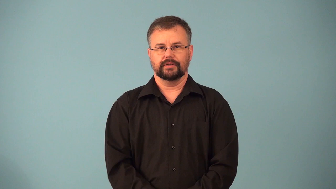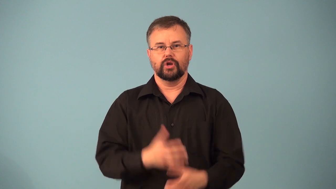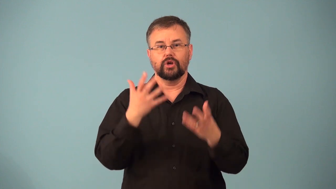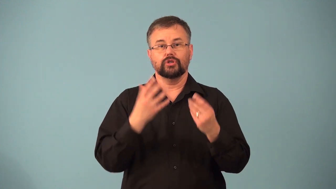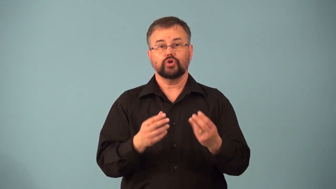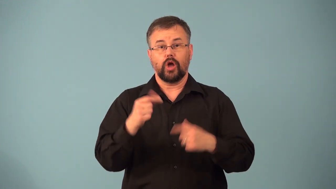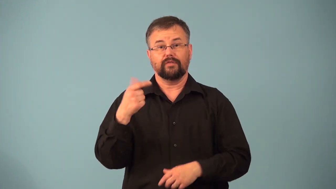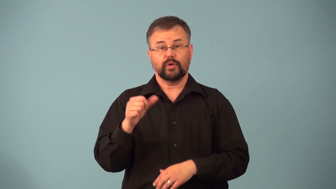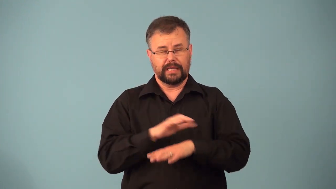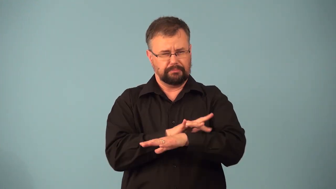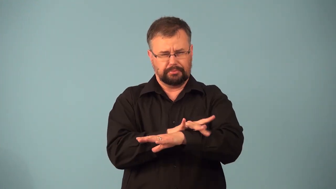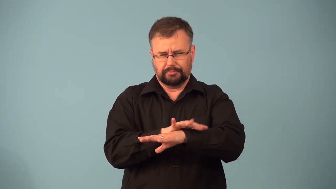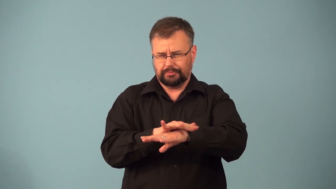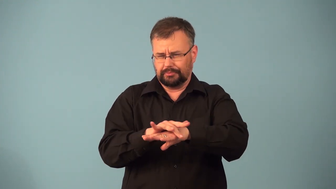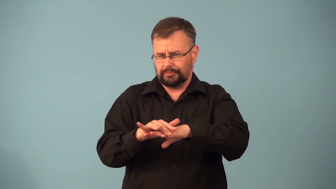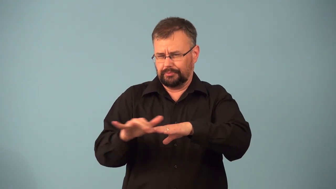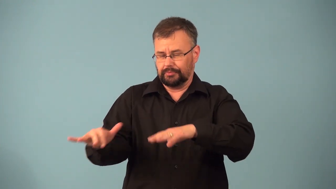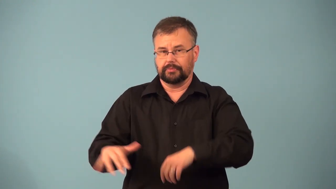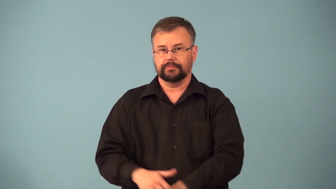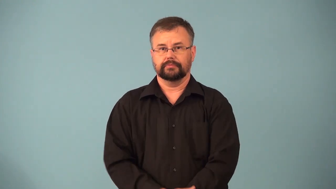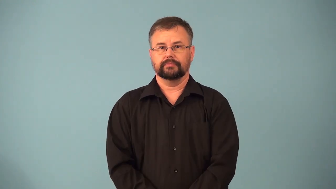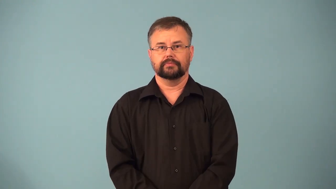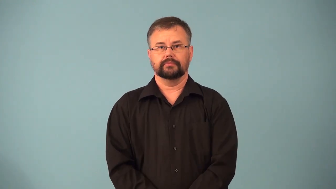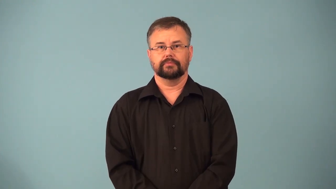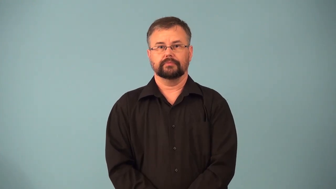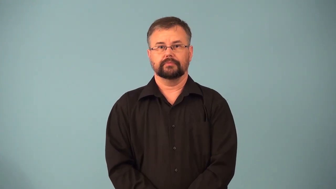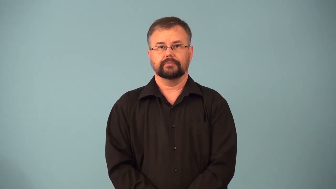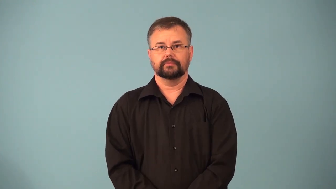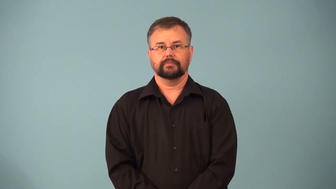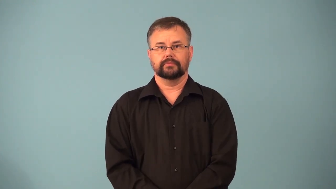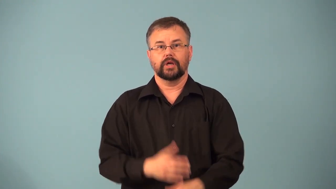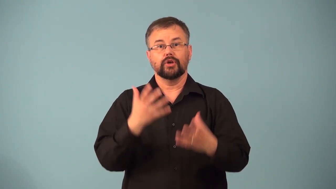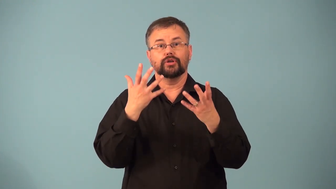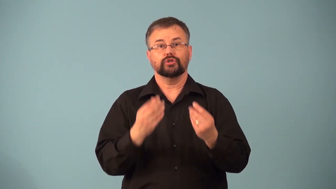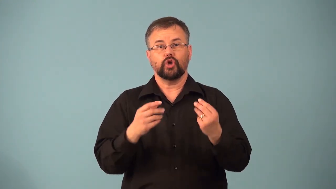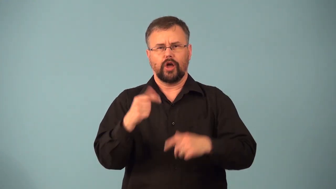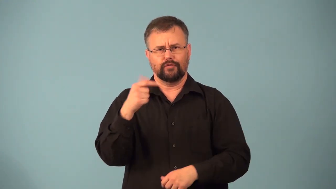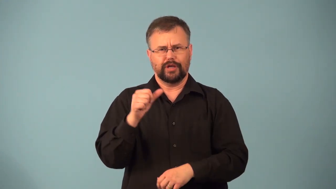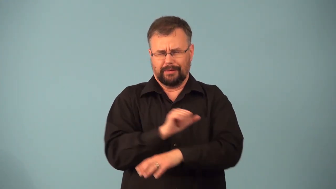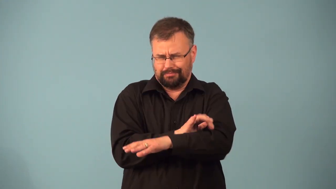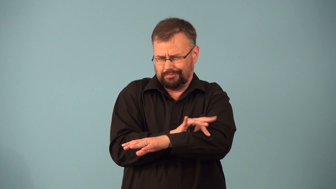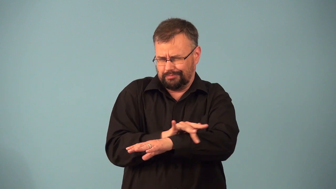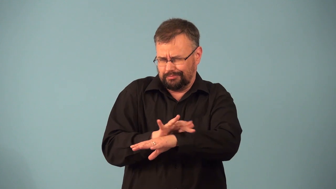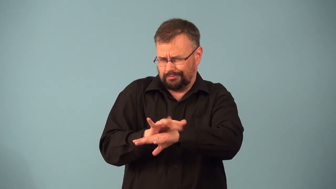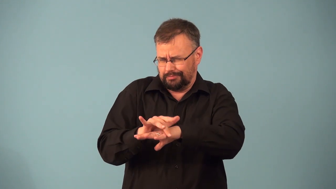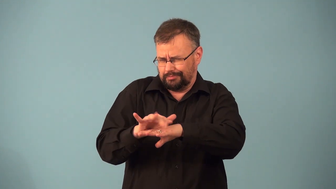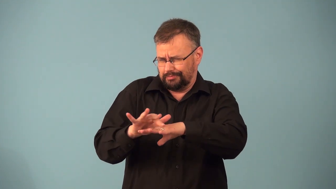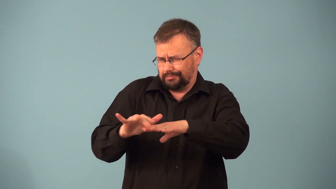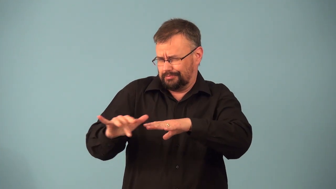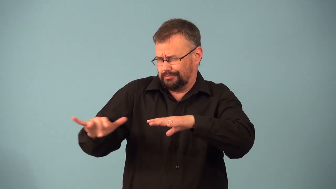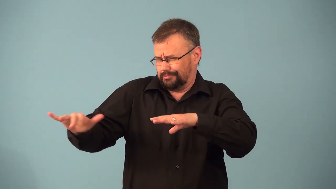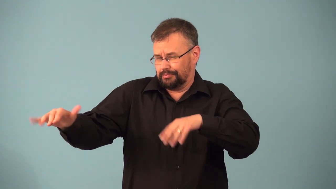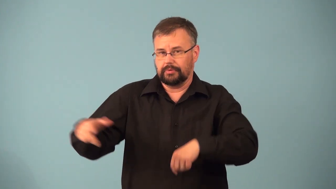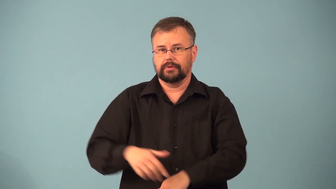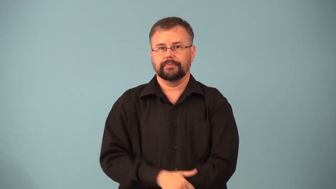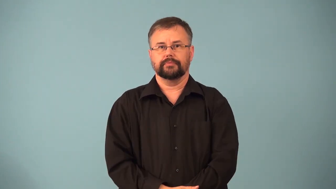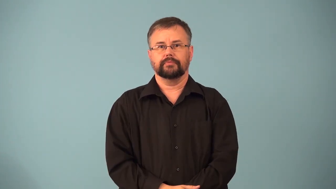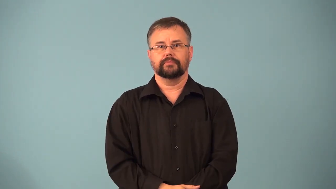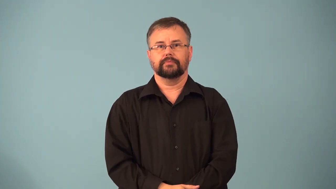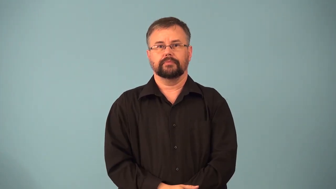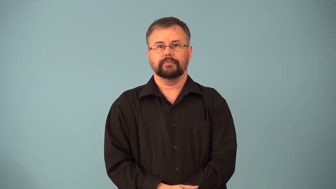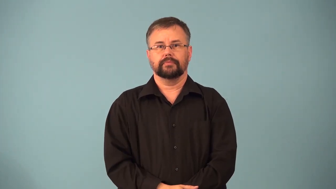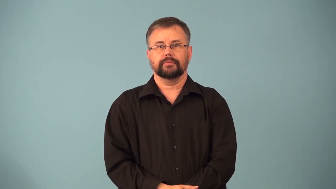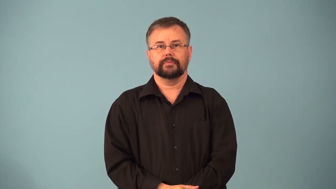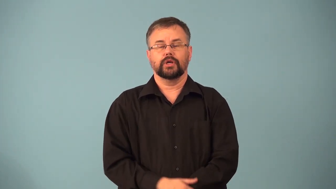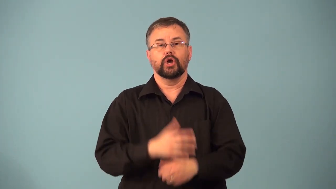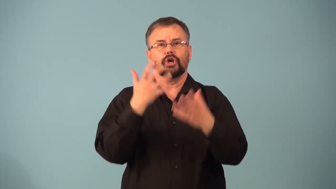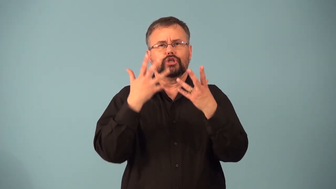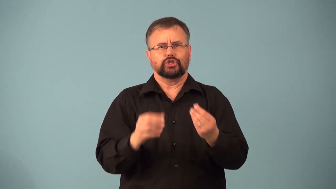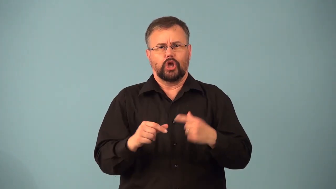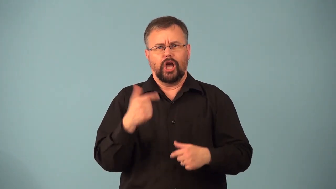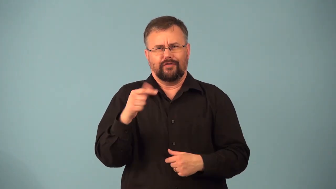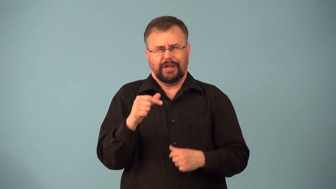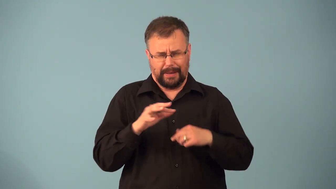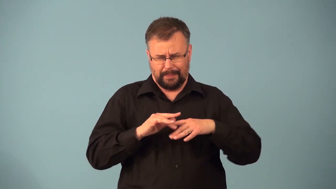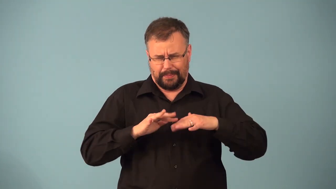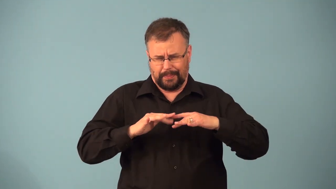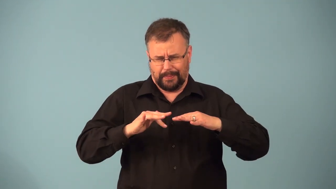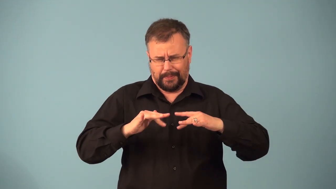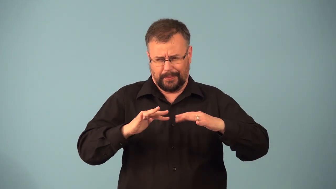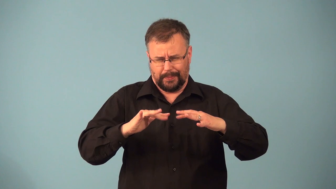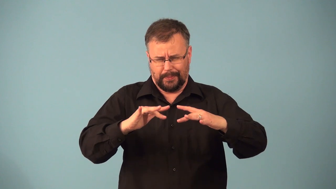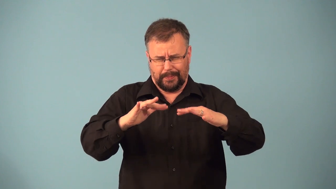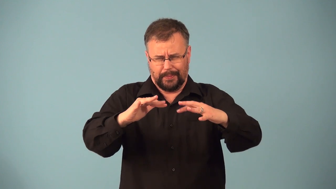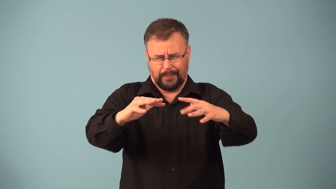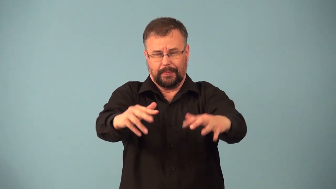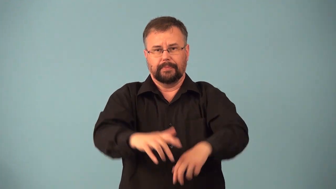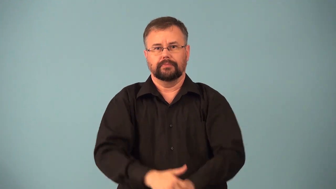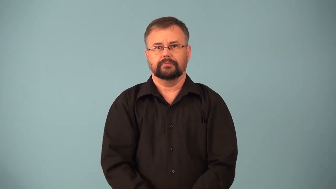mossy,mossier,mossiest